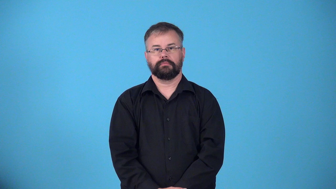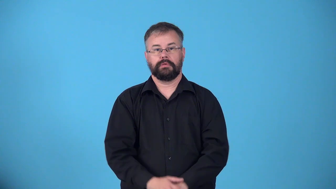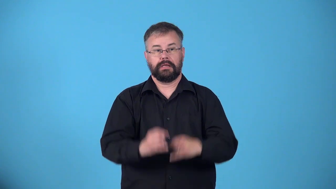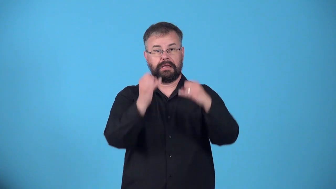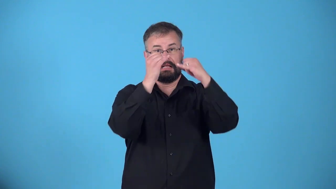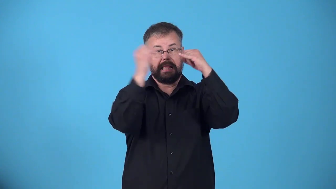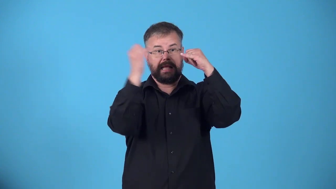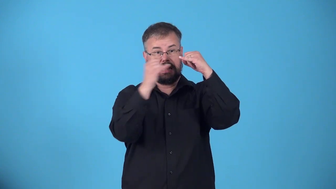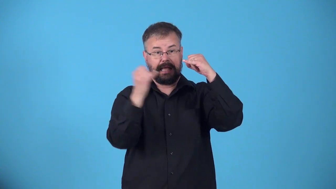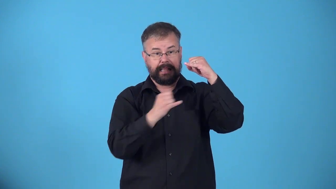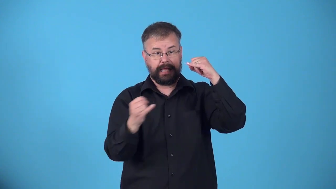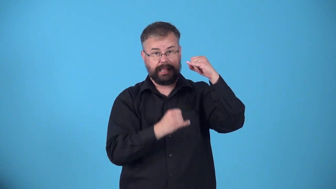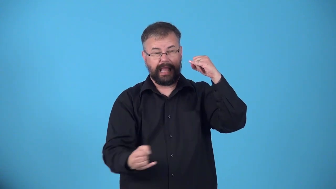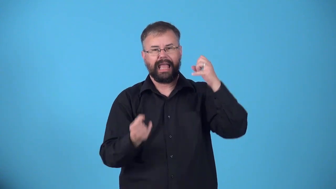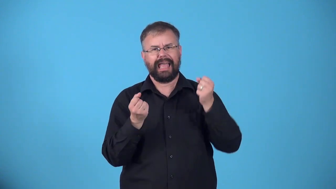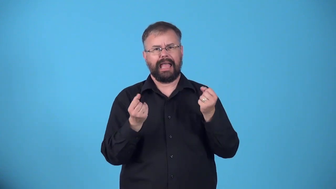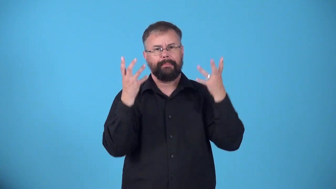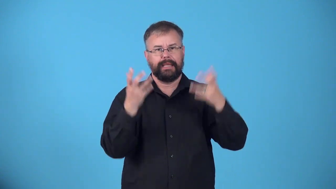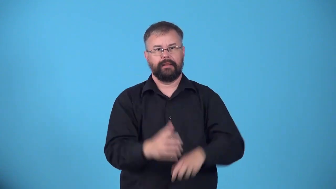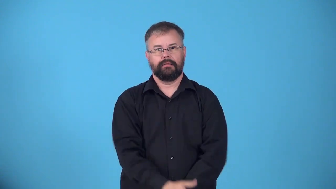linage